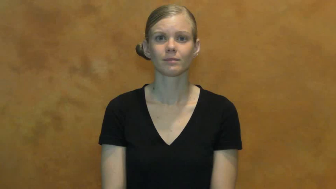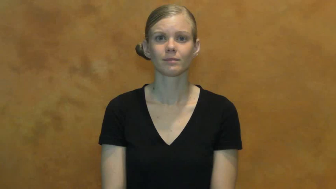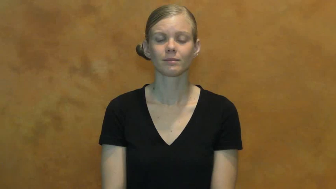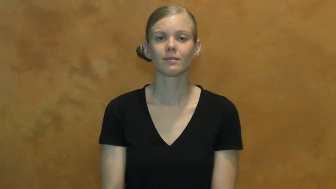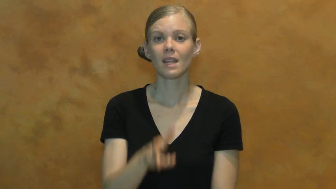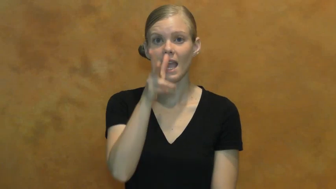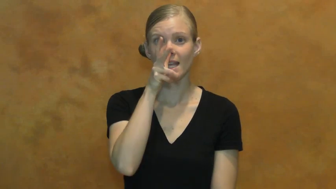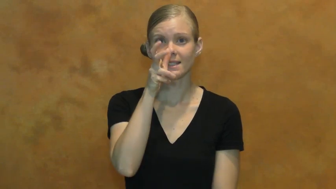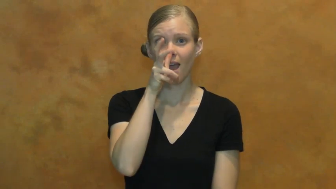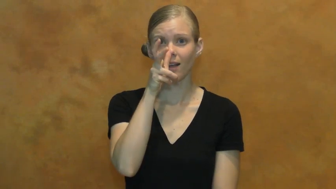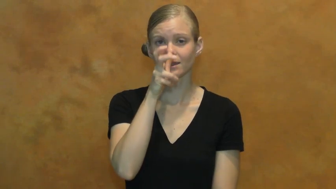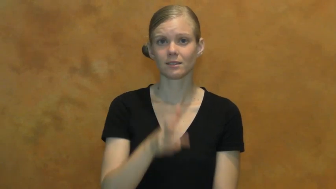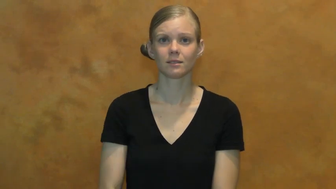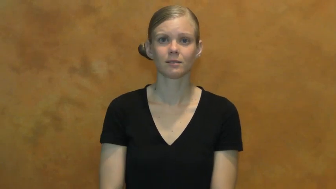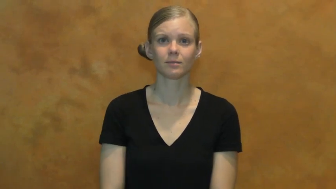insect